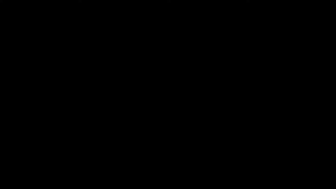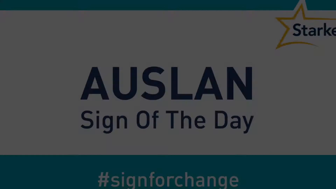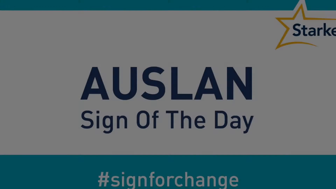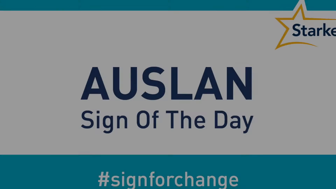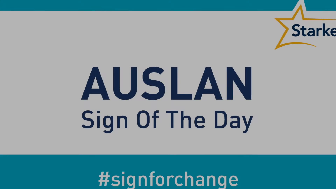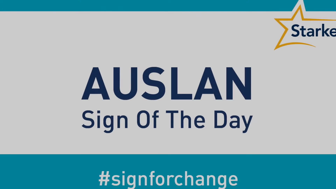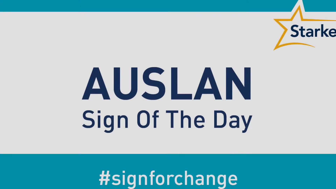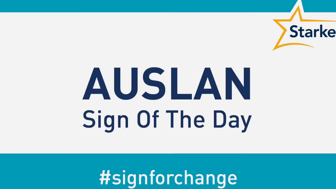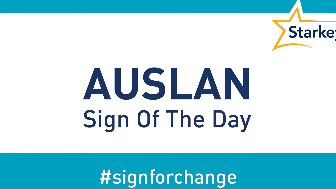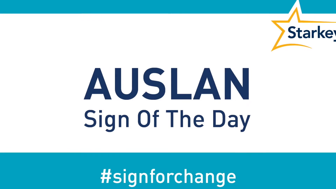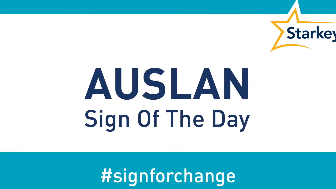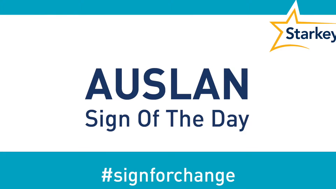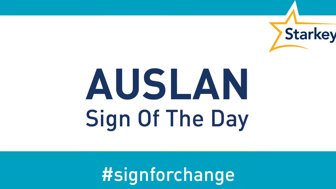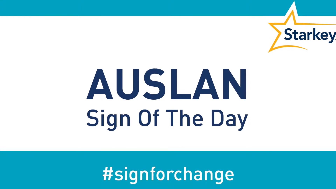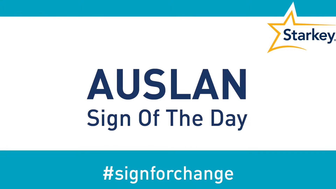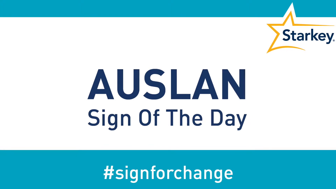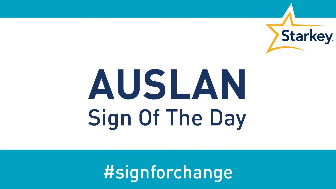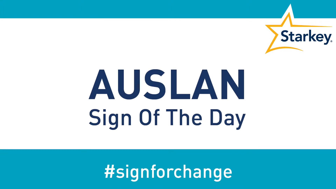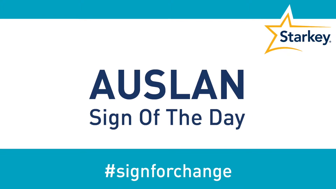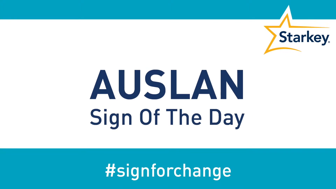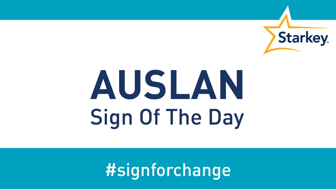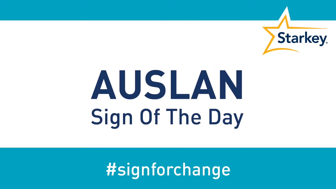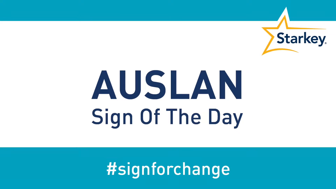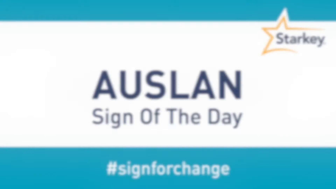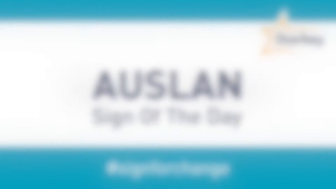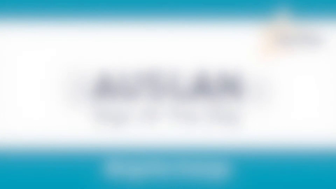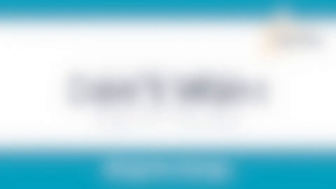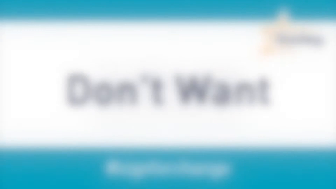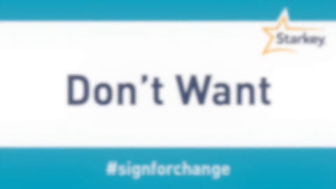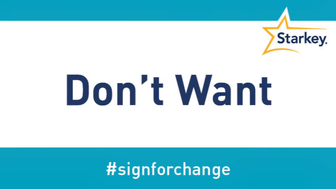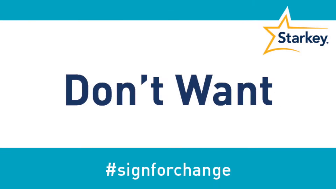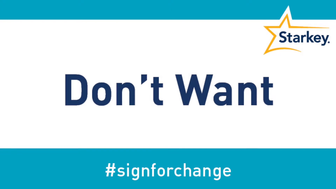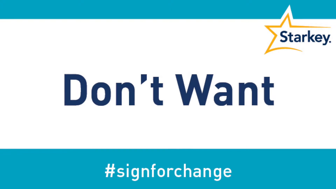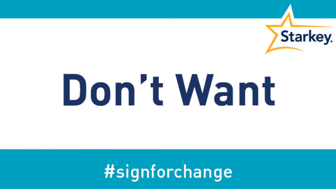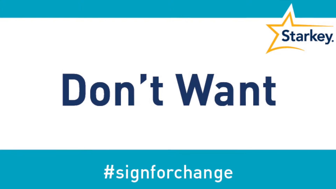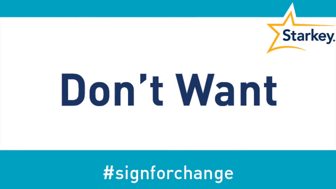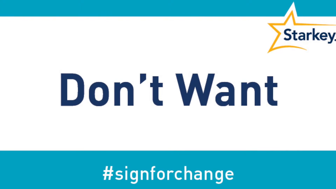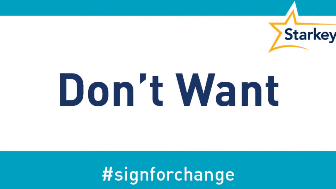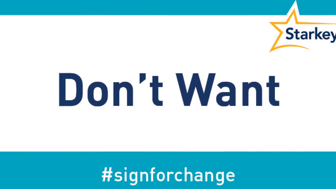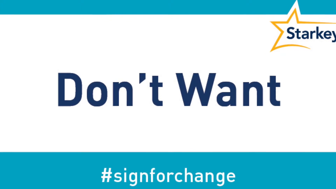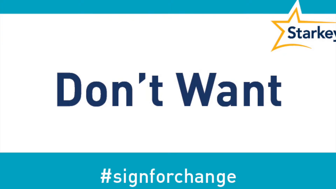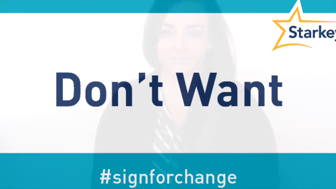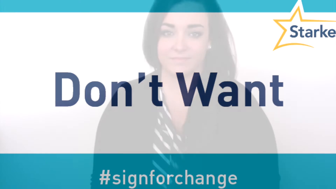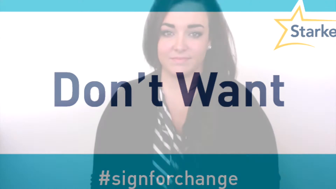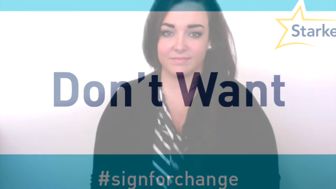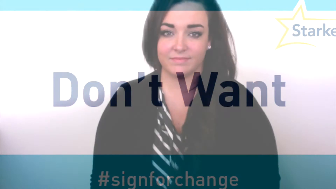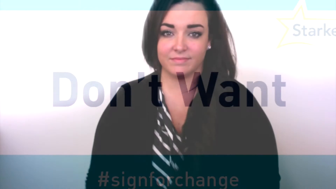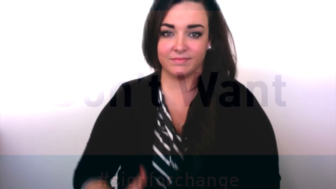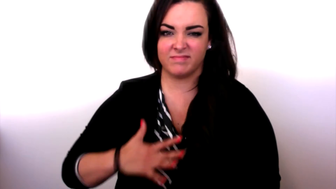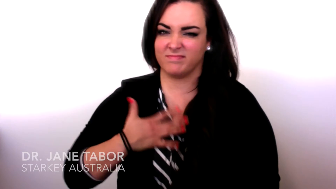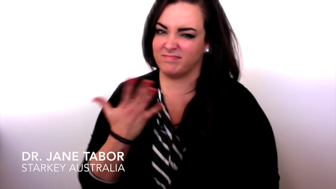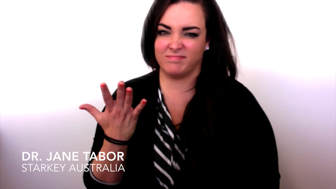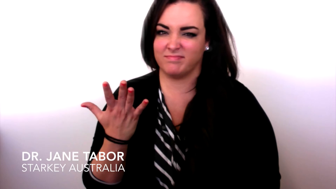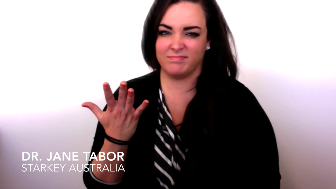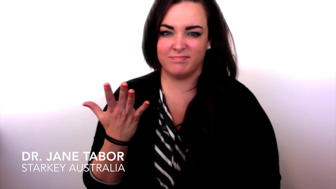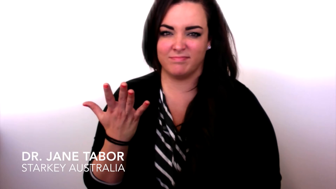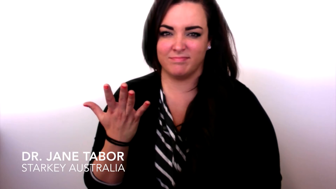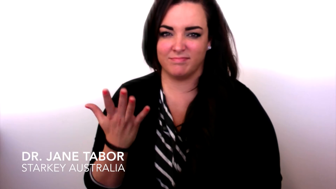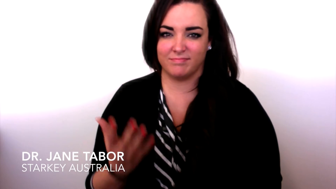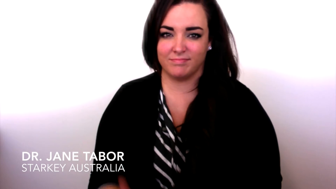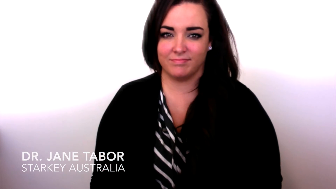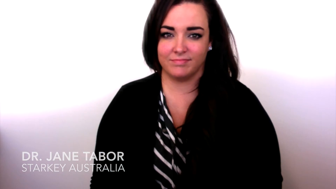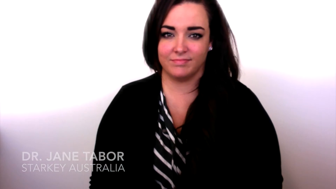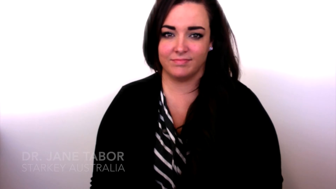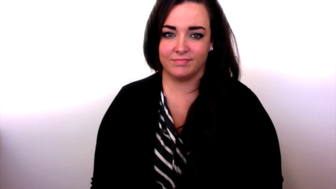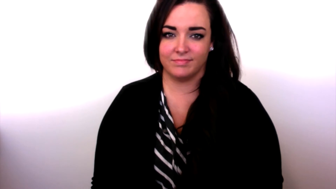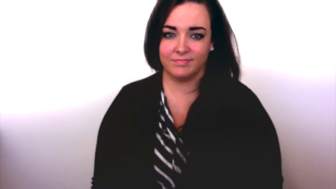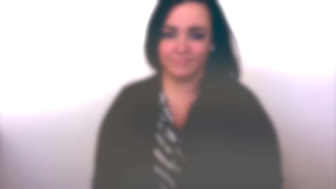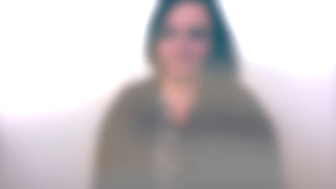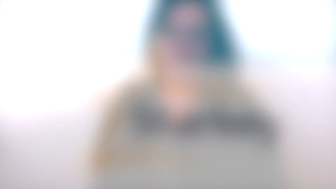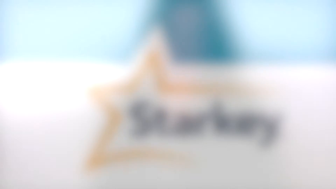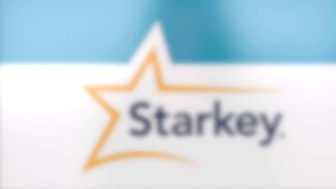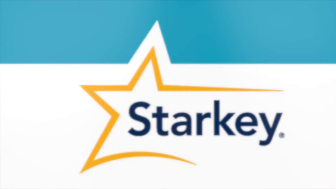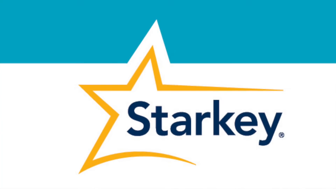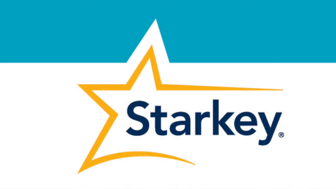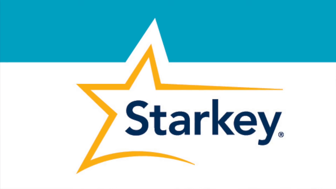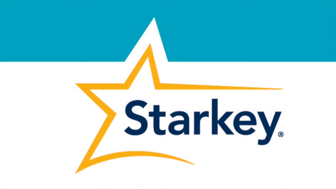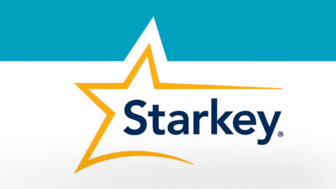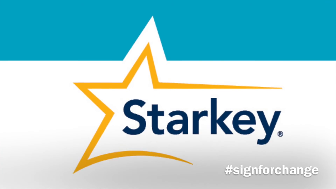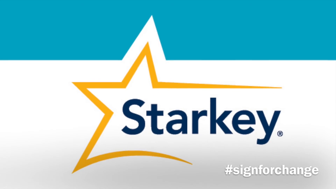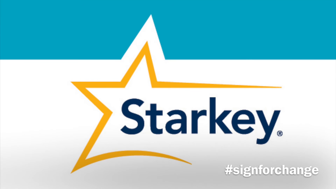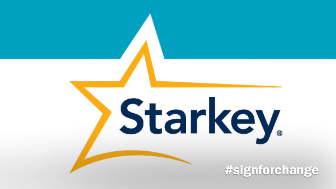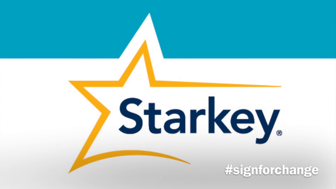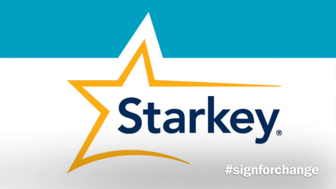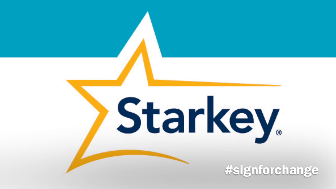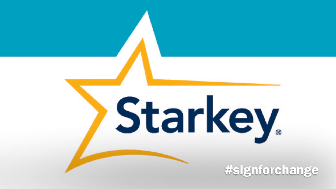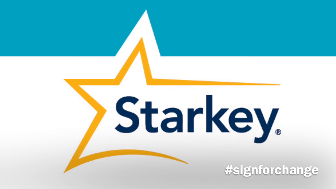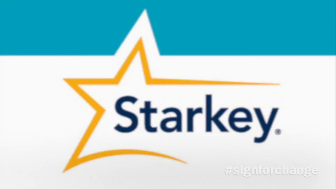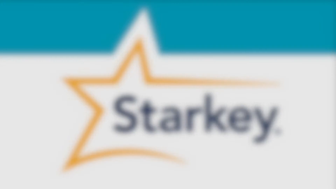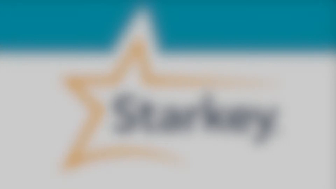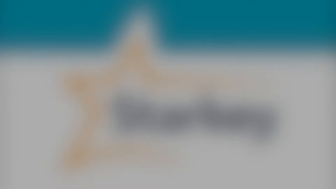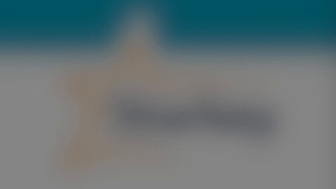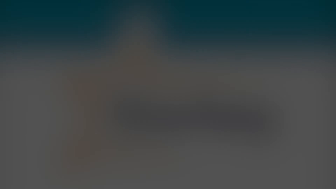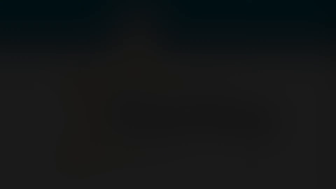Don't Want